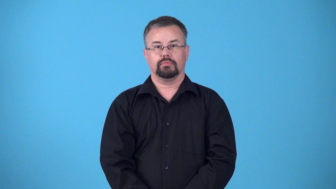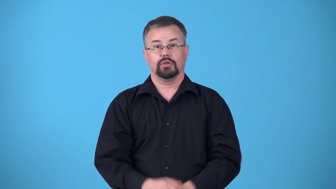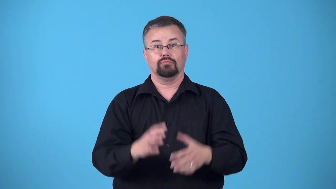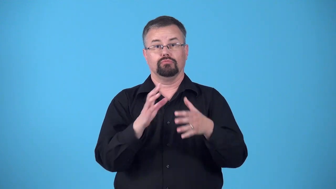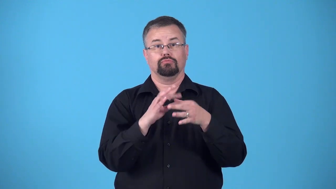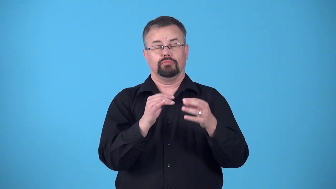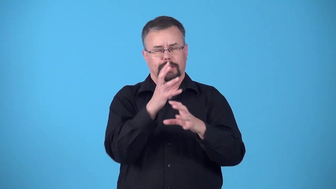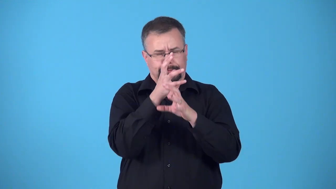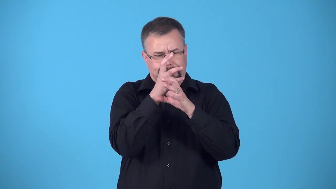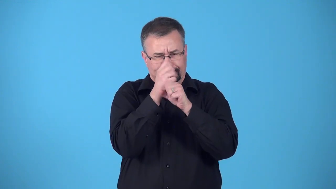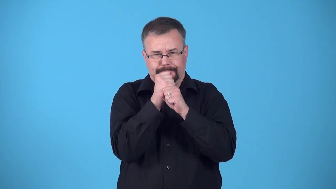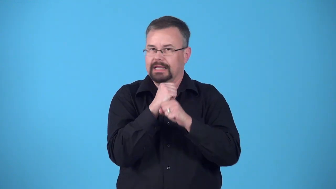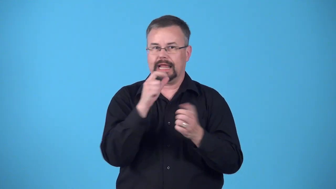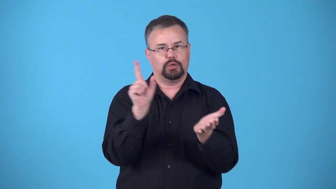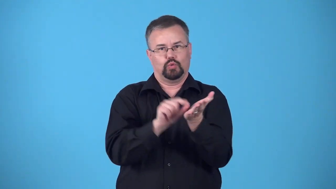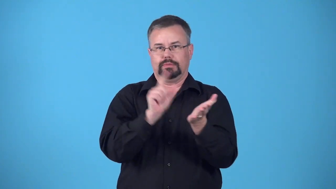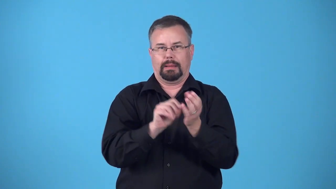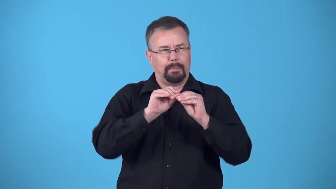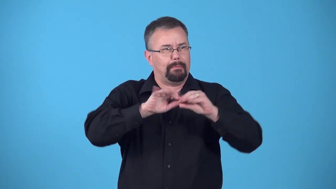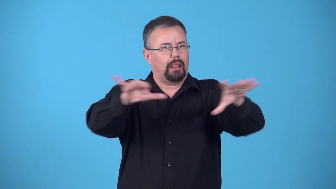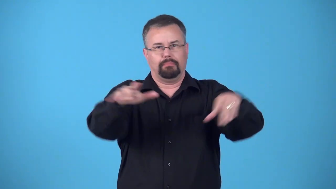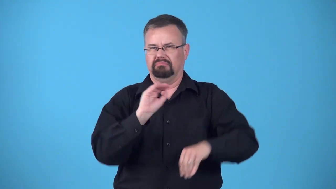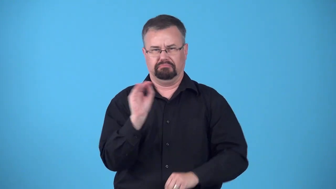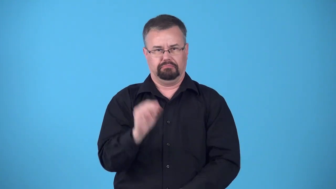off the record